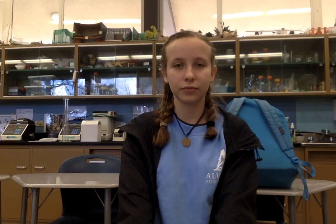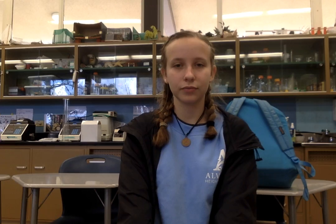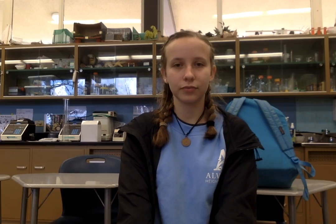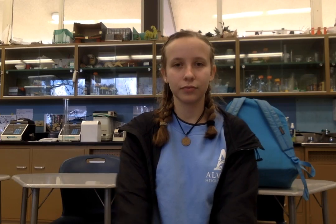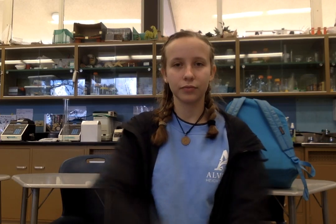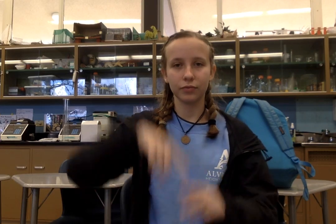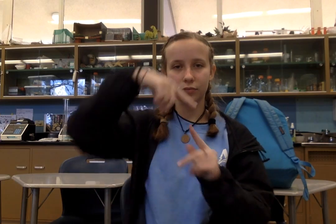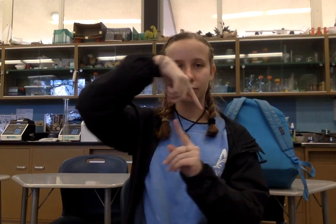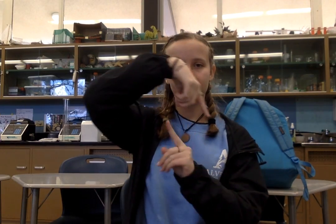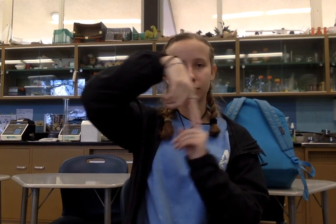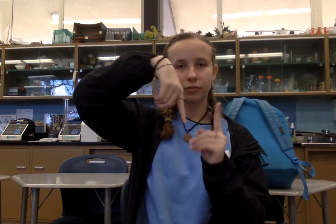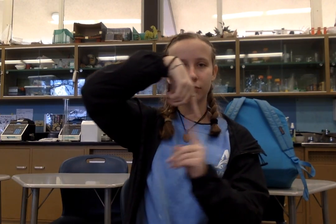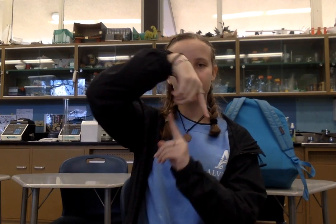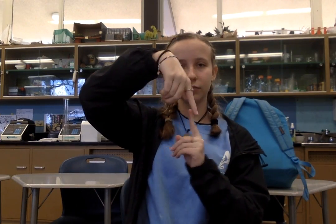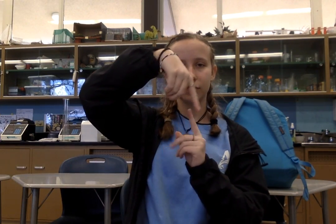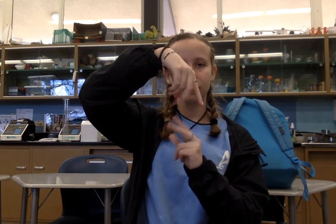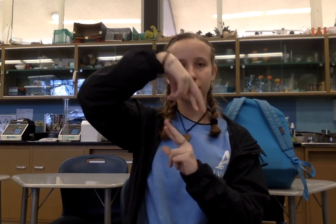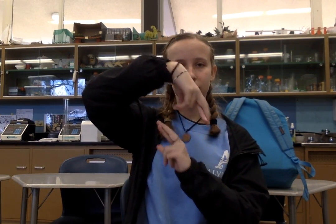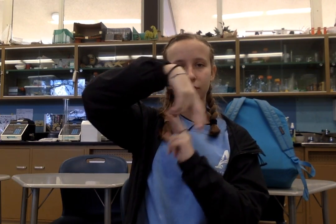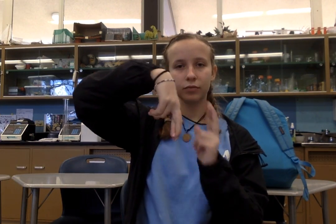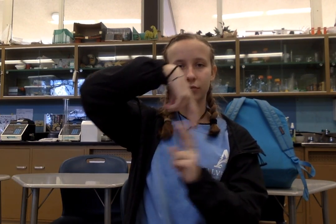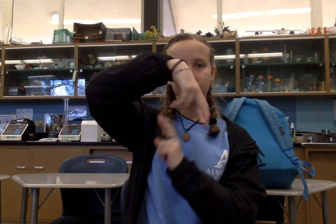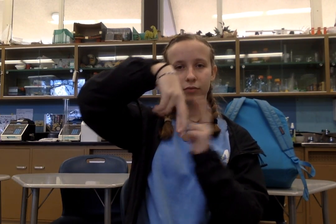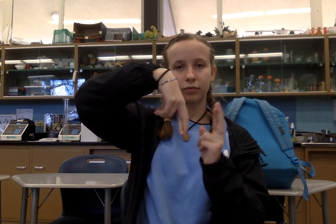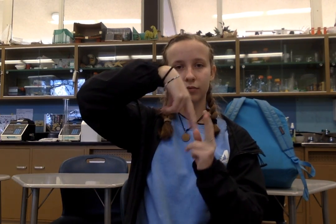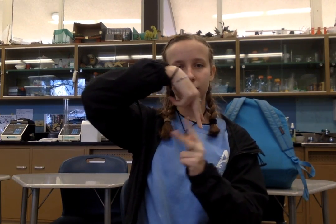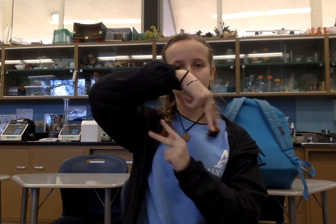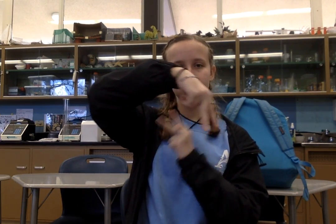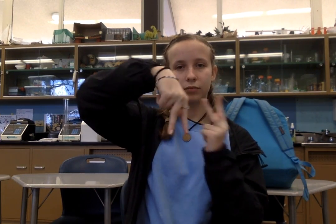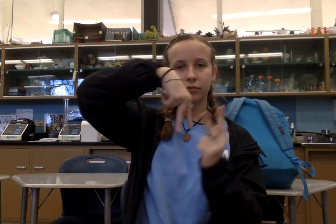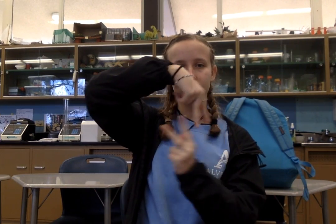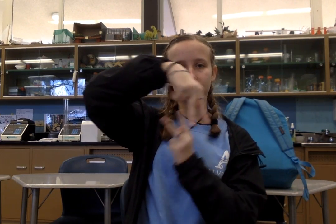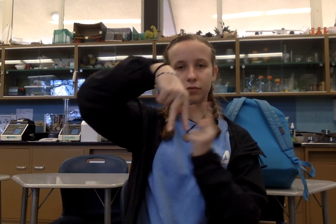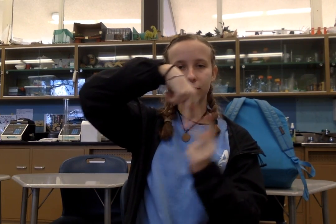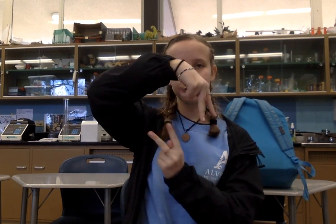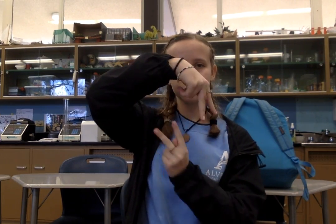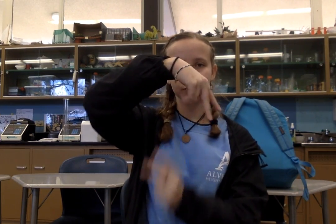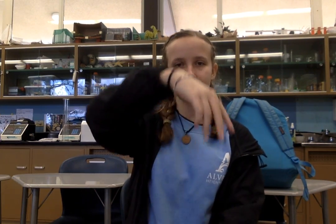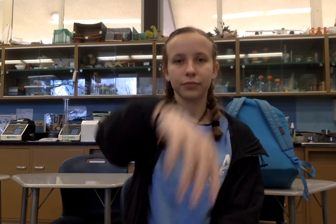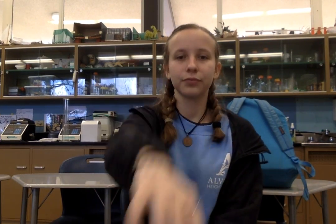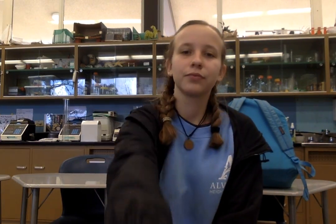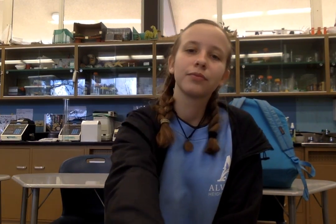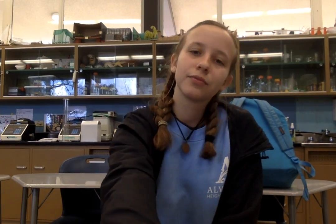Central Dogma of Biology